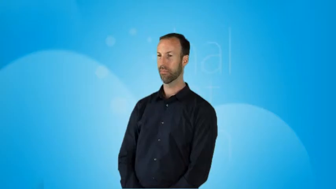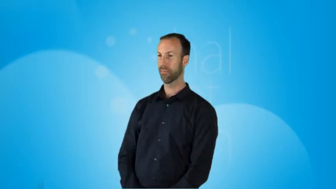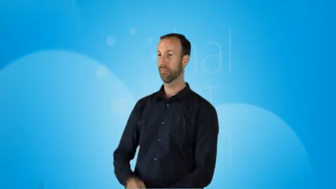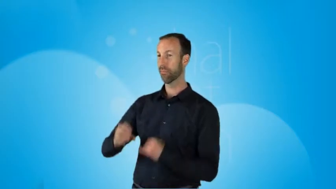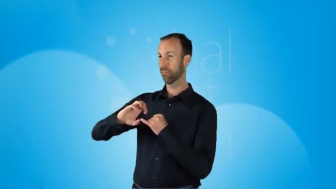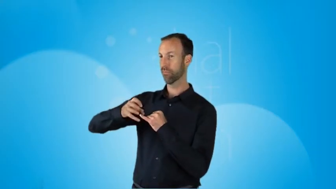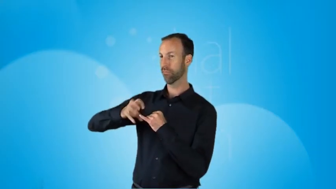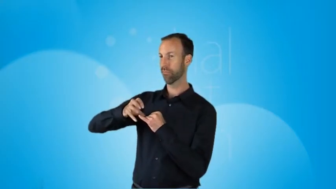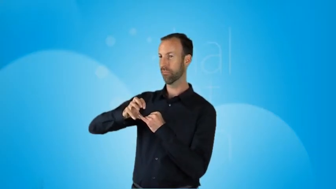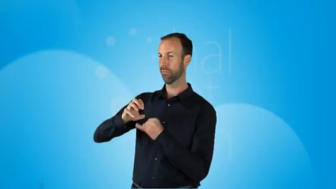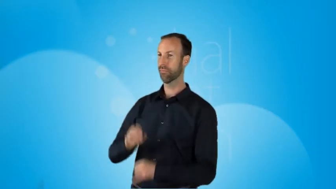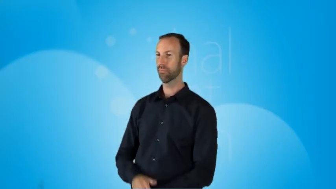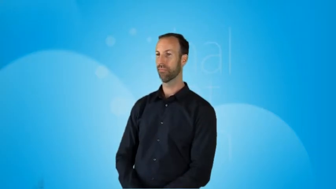cherry